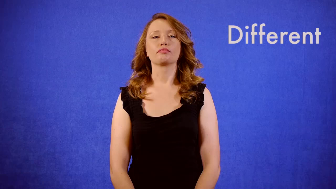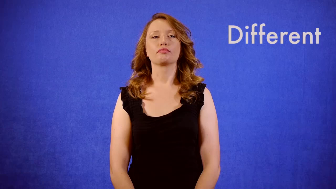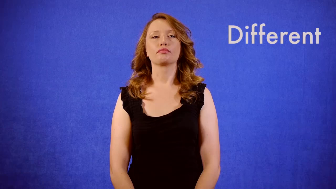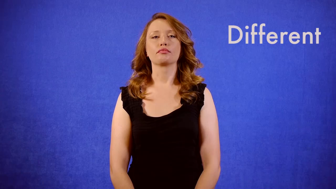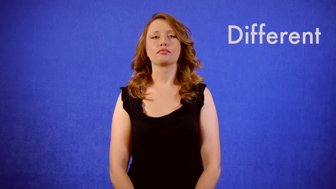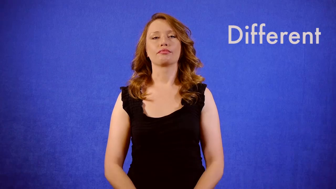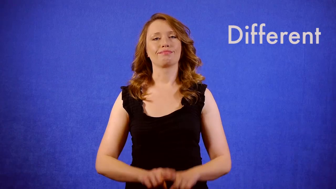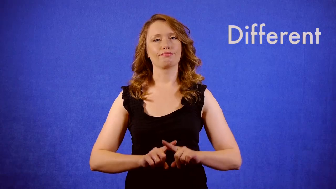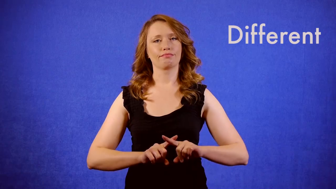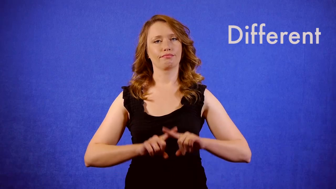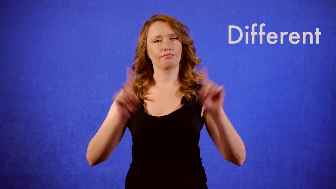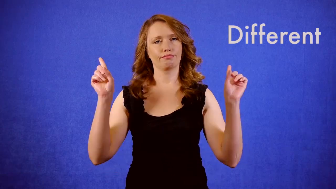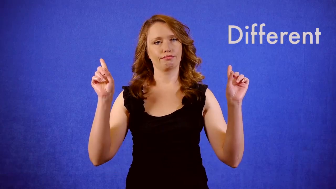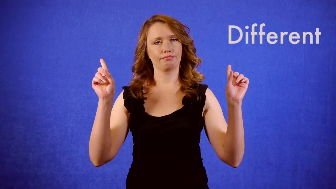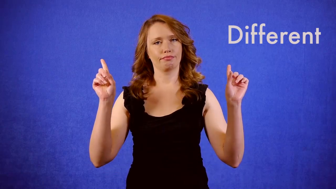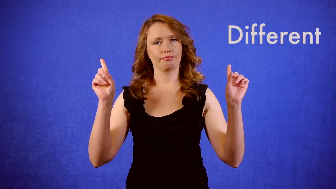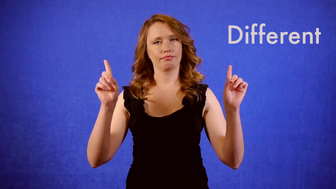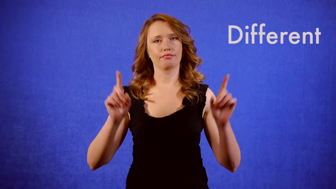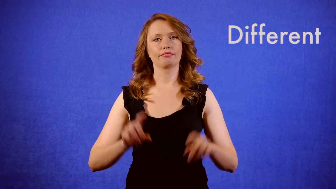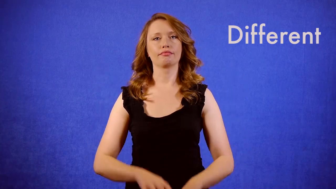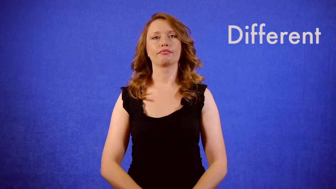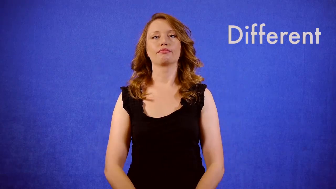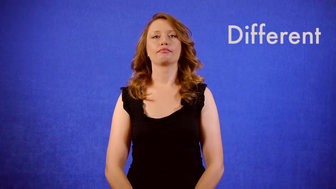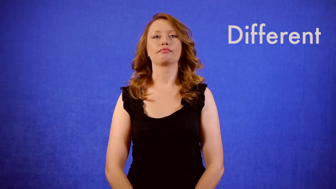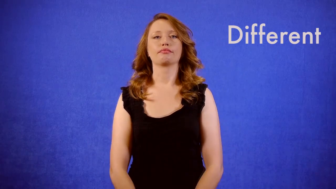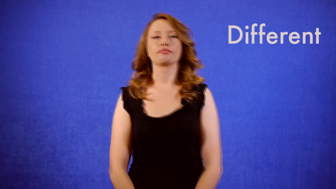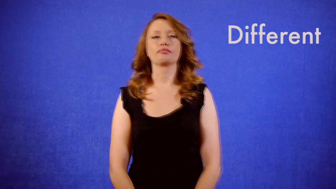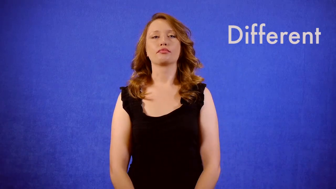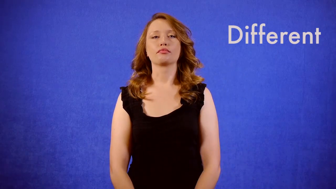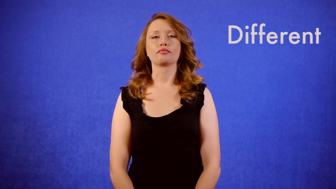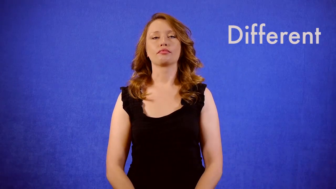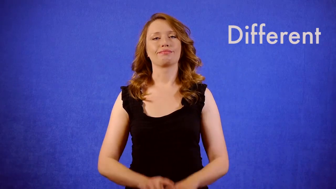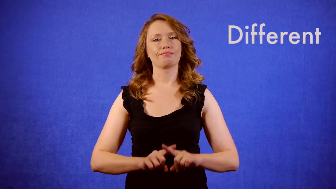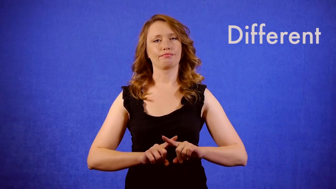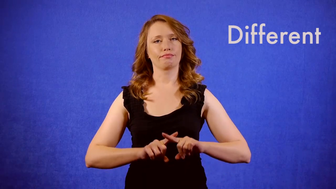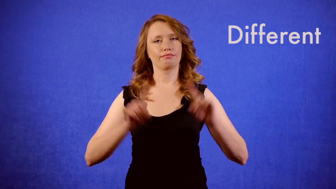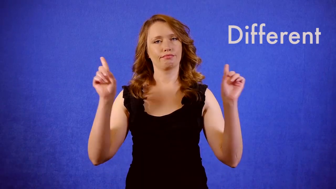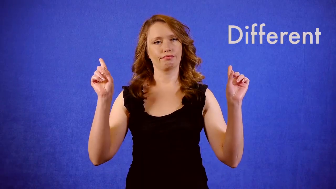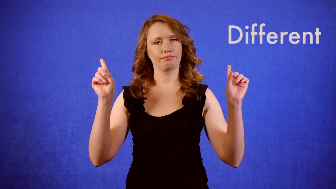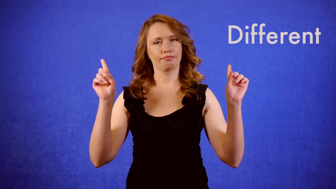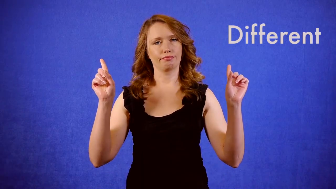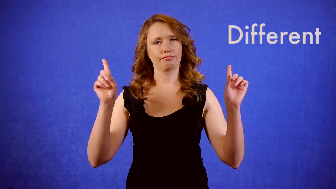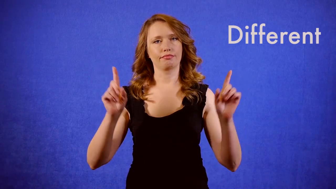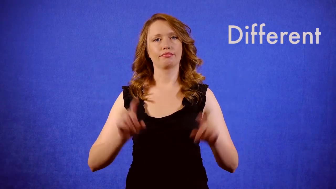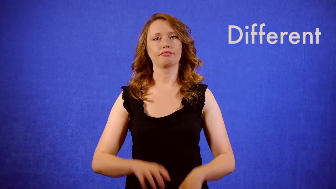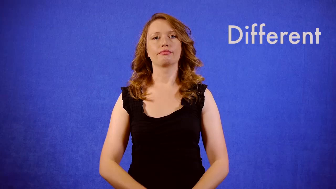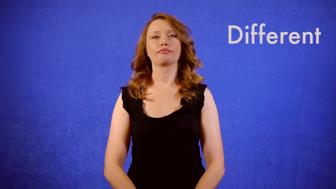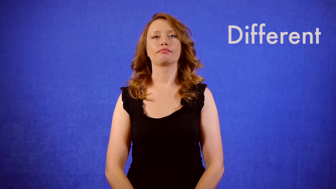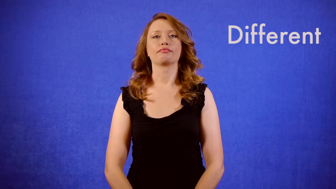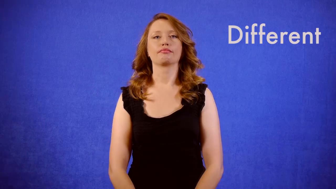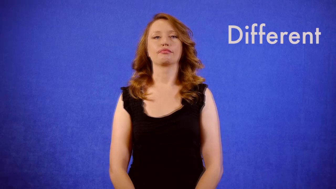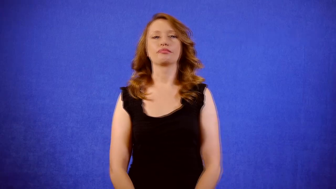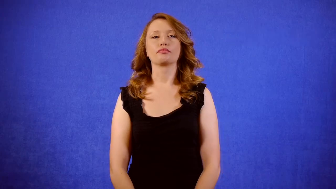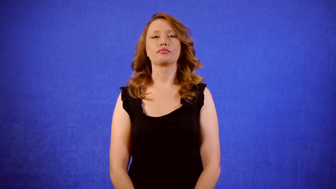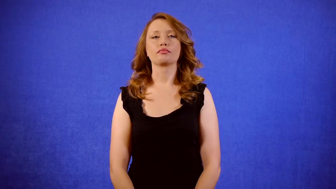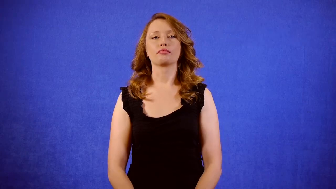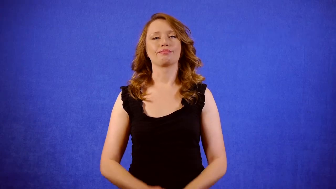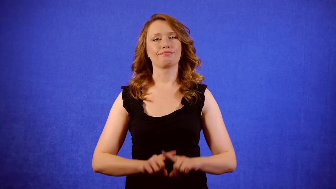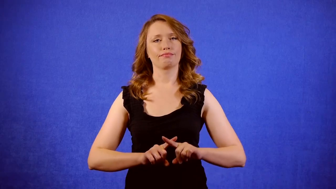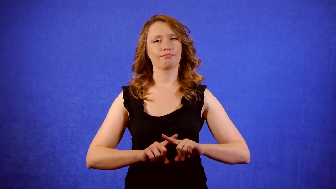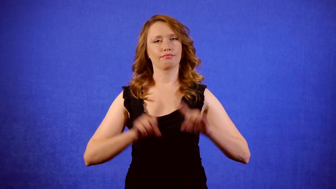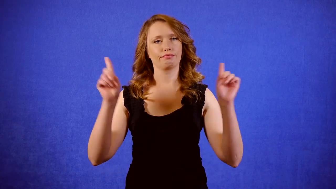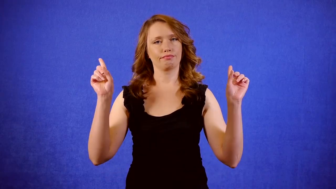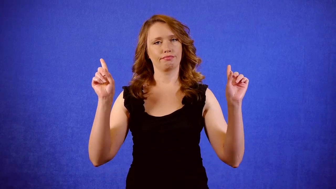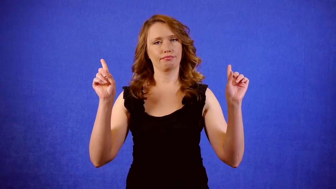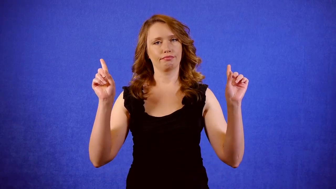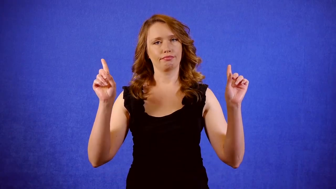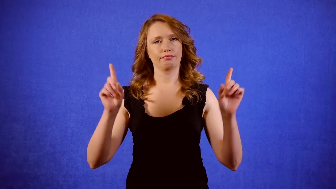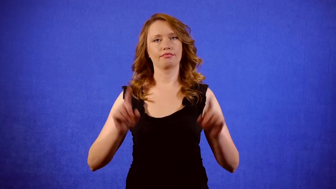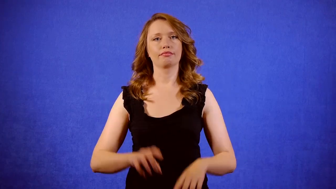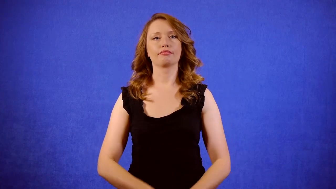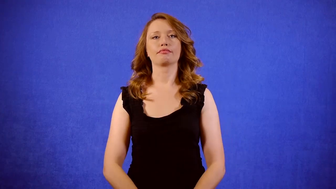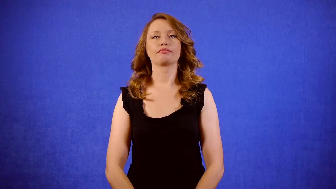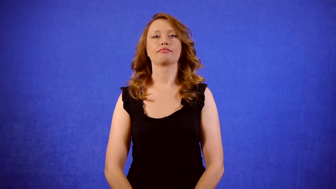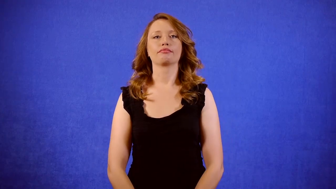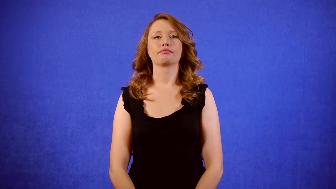But